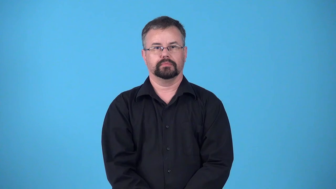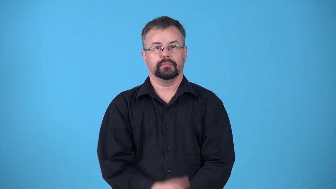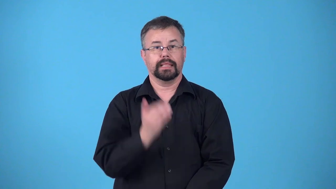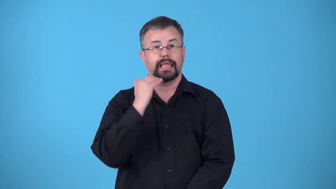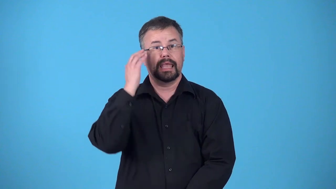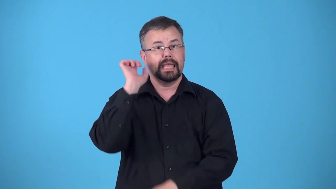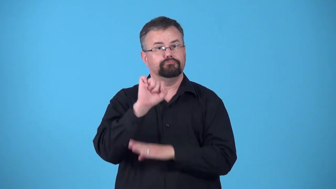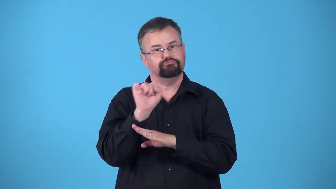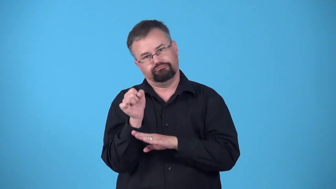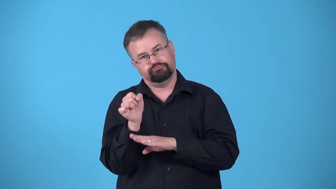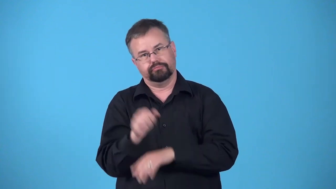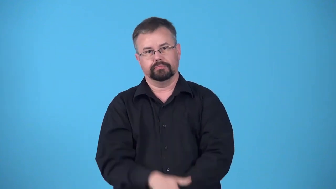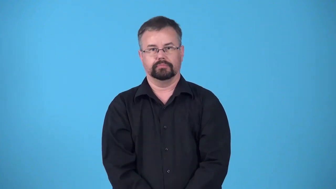cock head to side